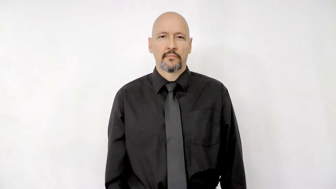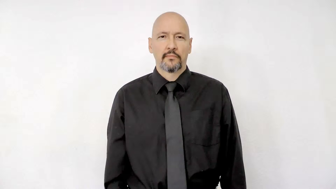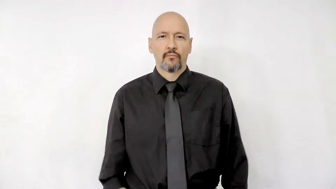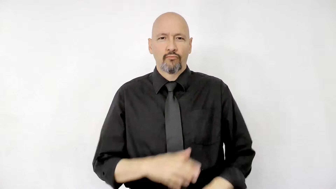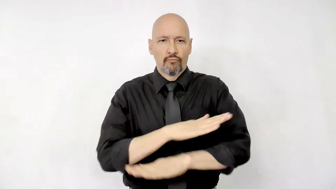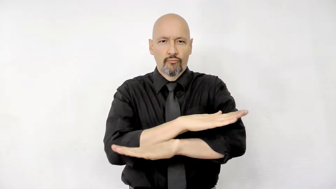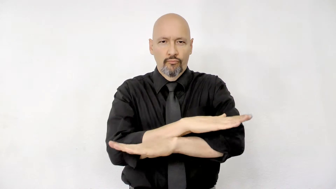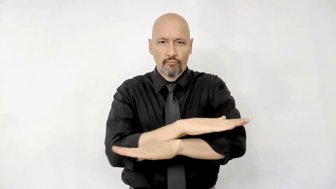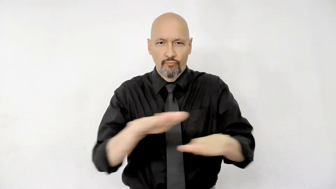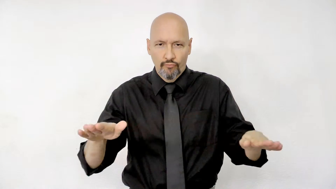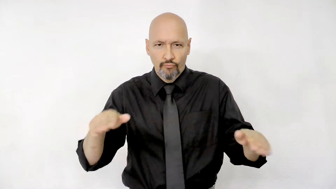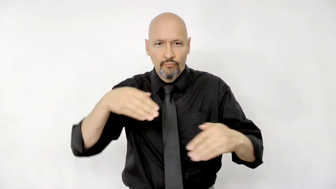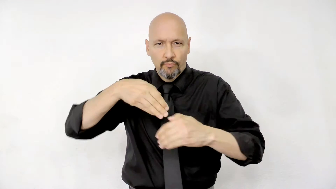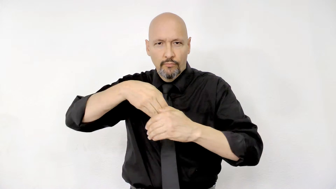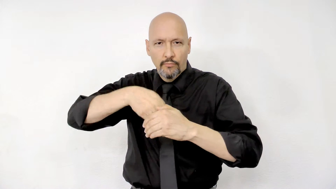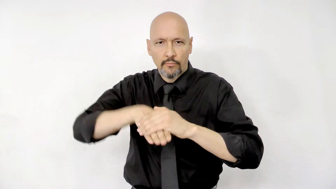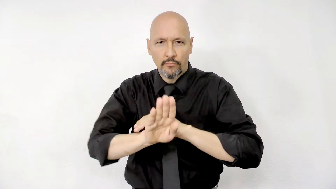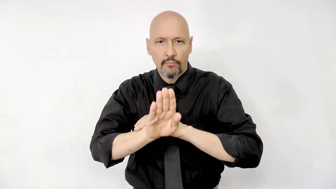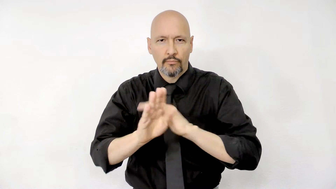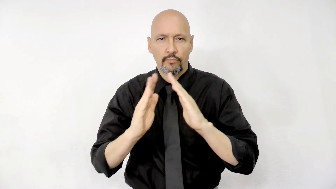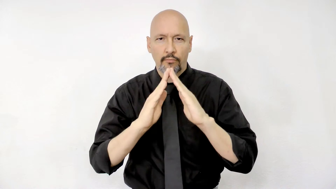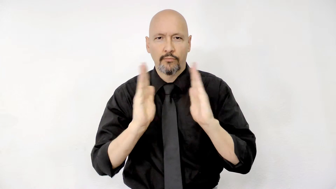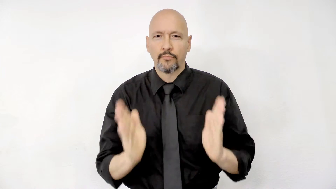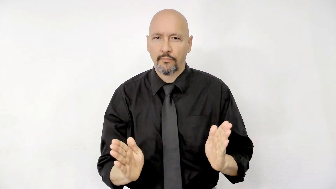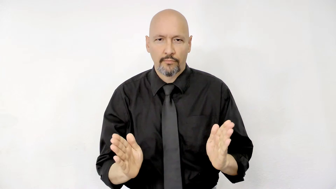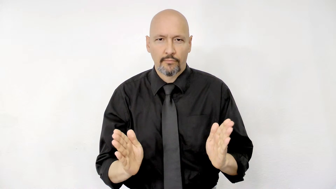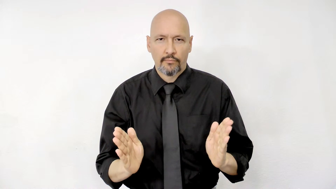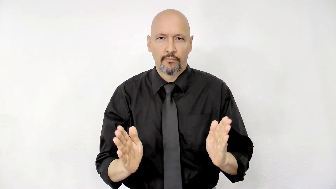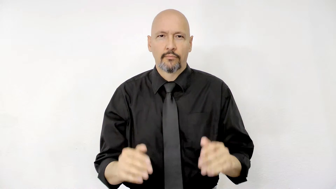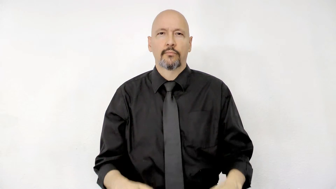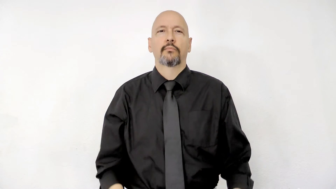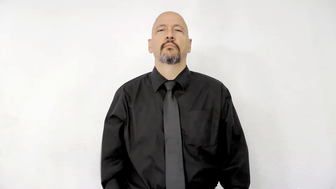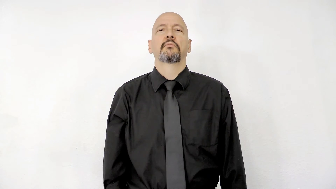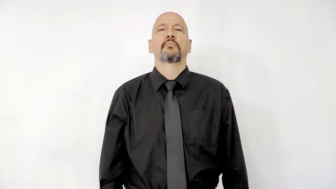Dont go back to the house.